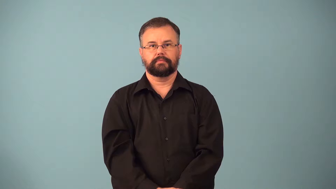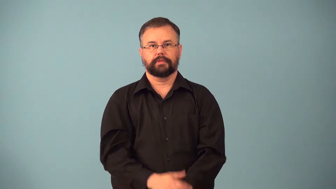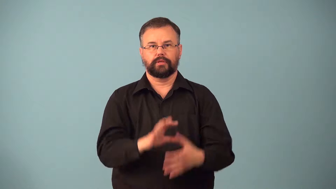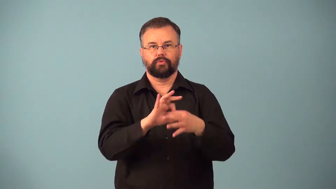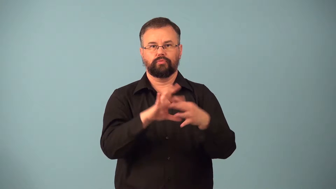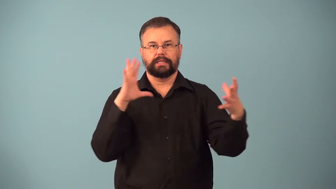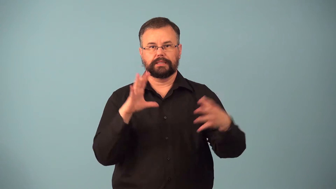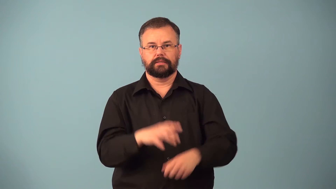unstuck